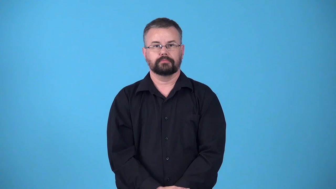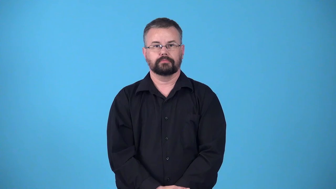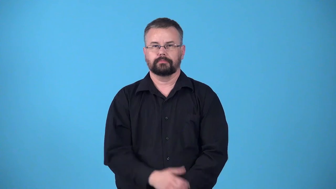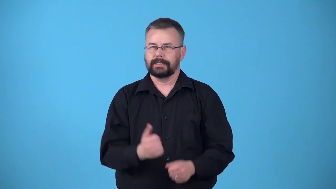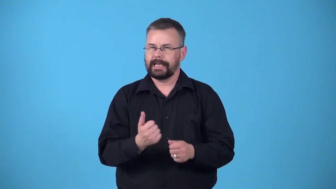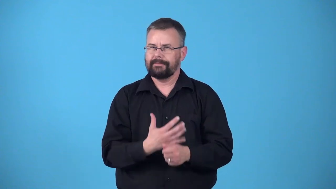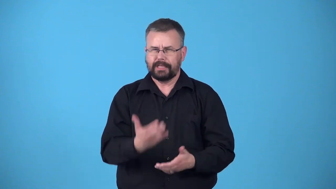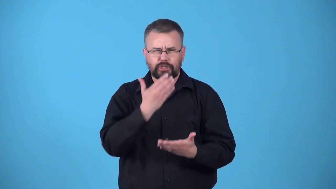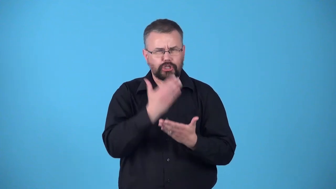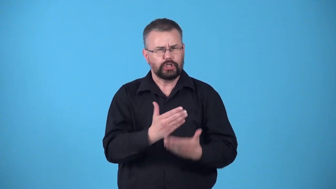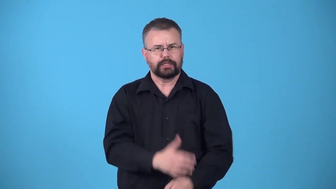everything's copasetic